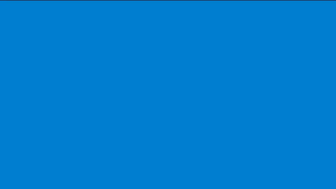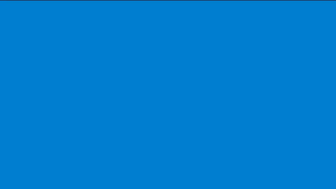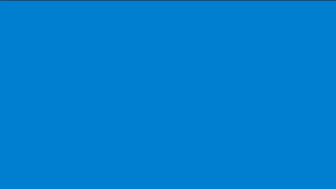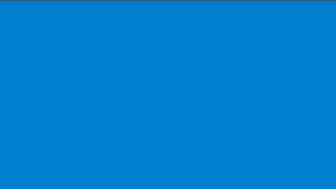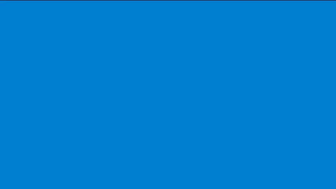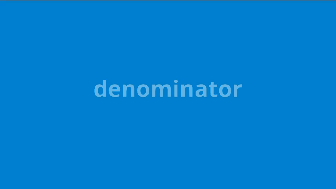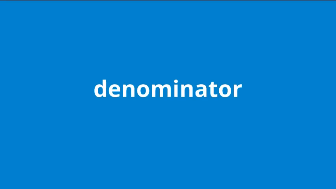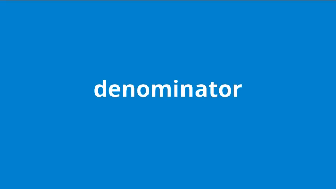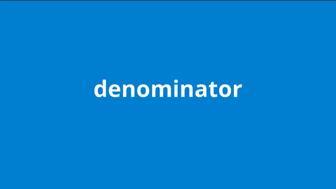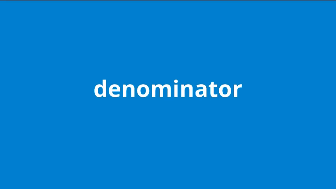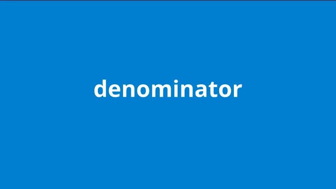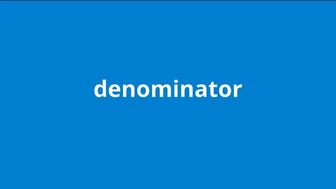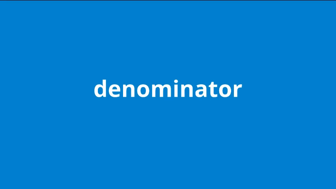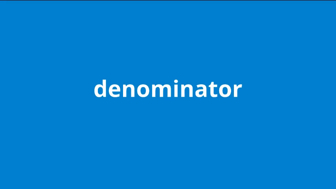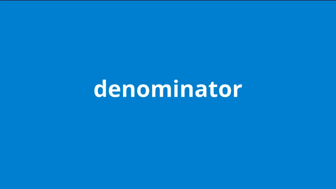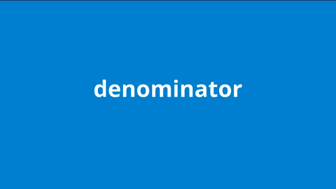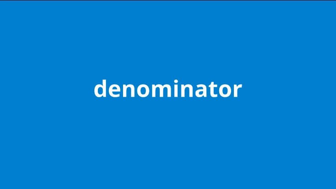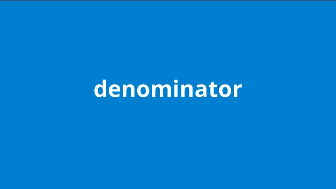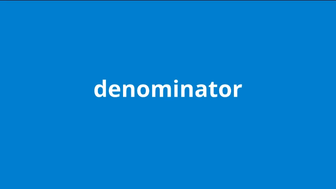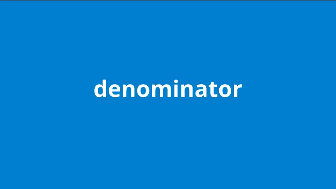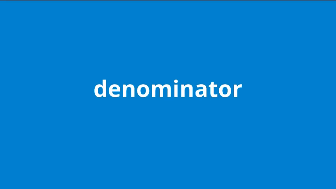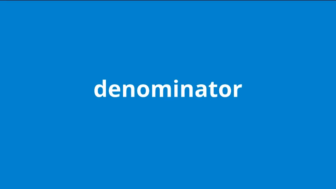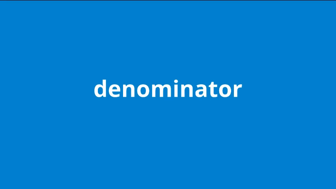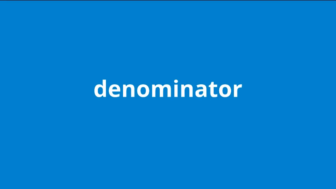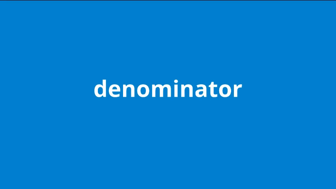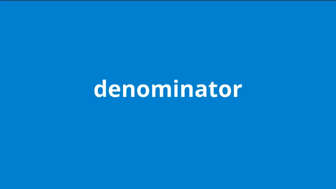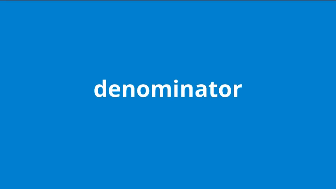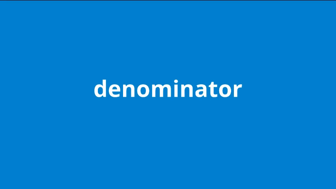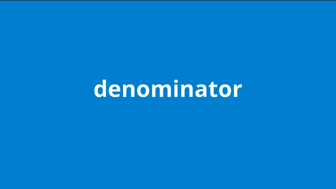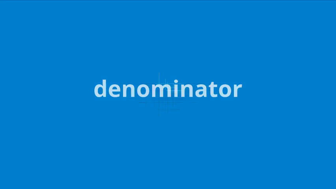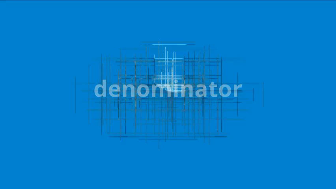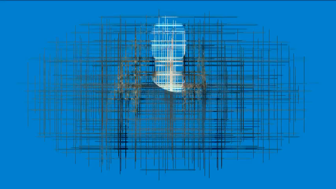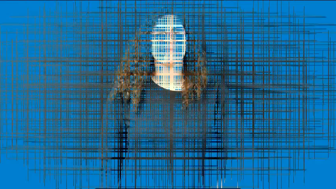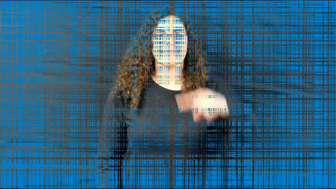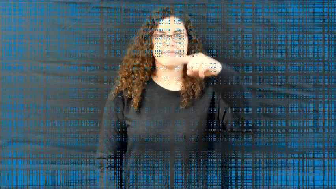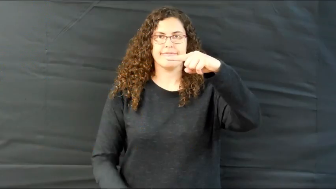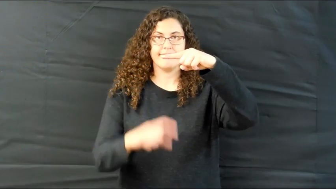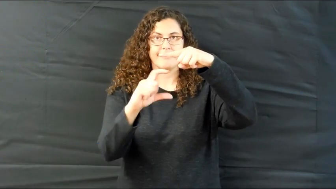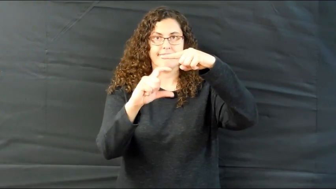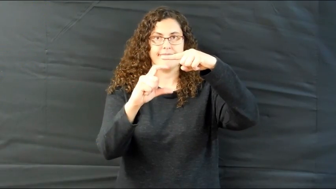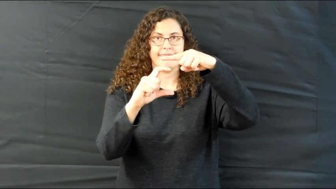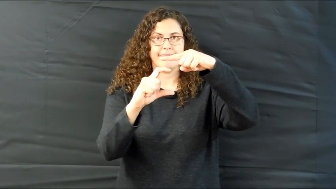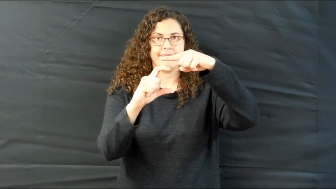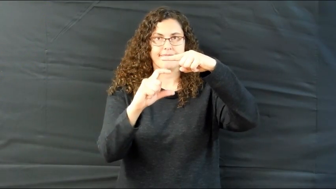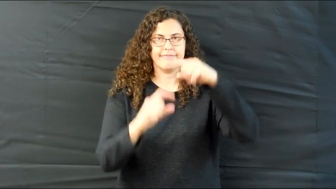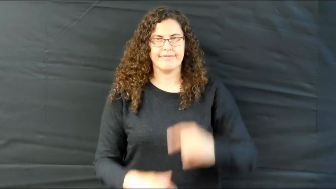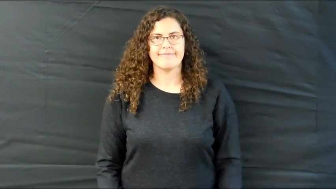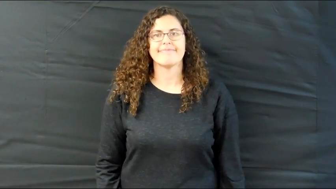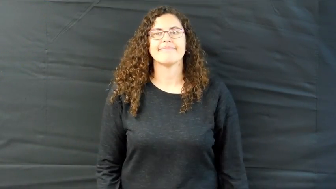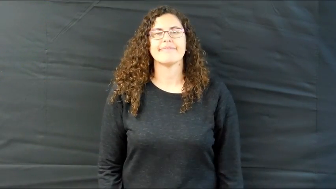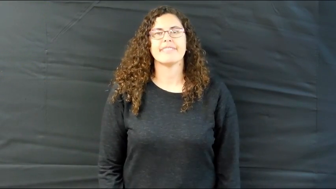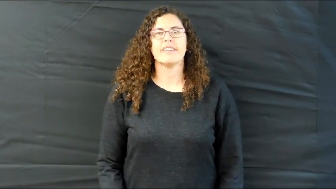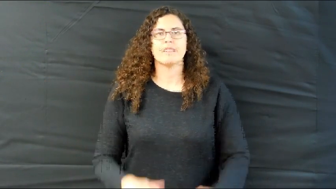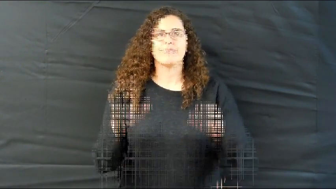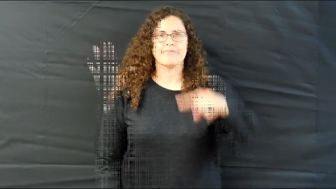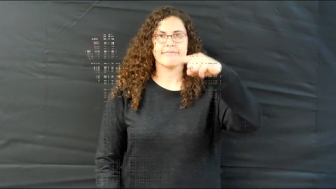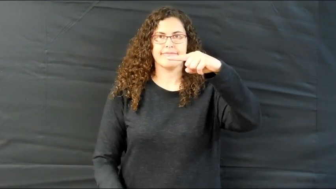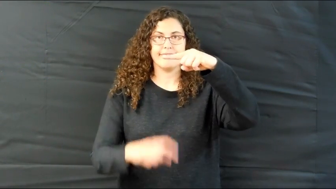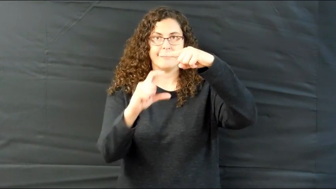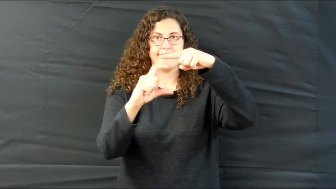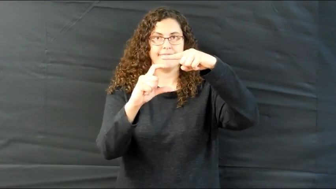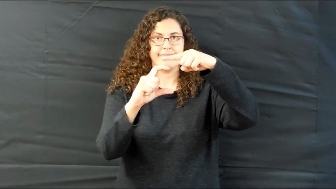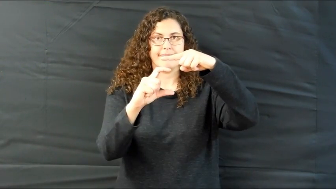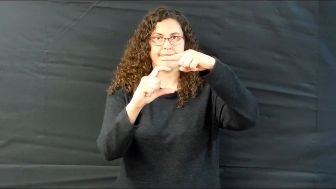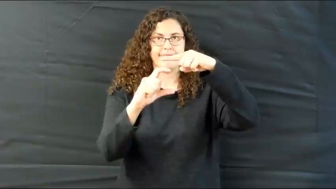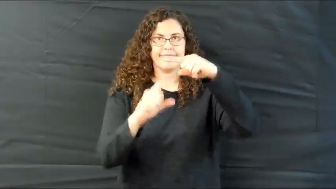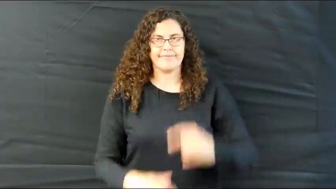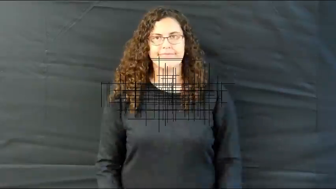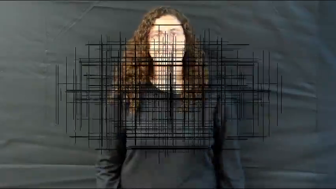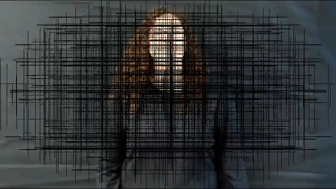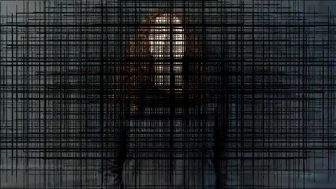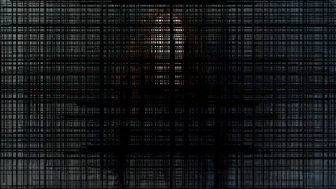denominator